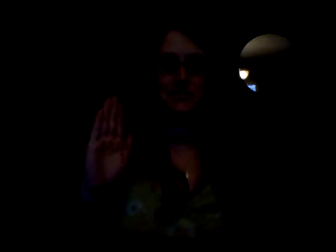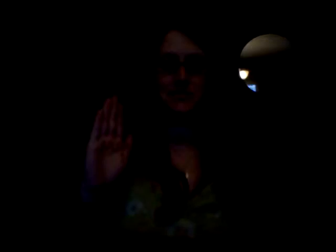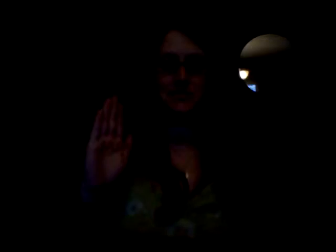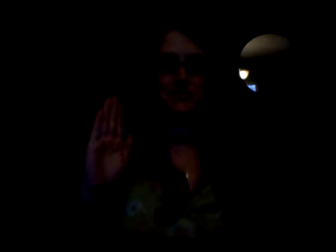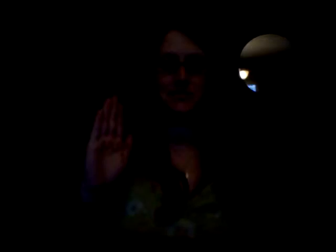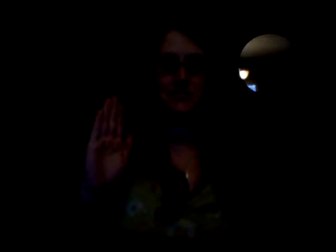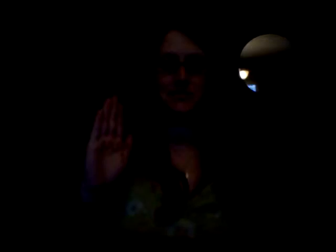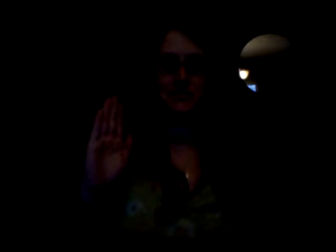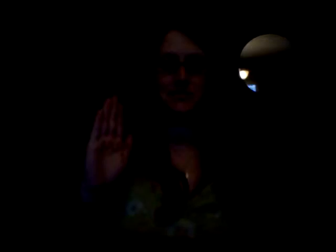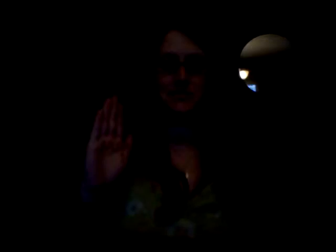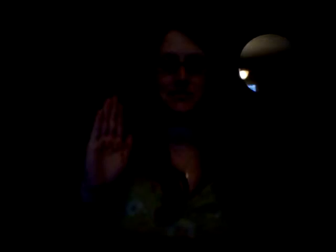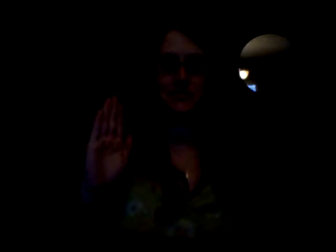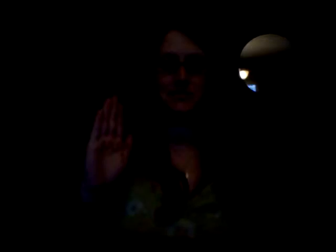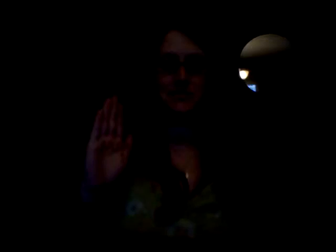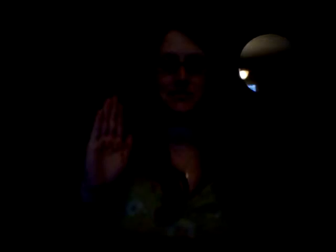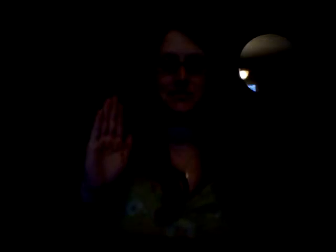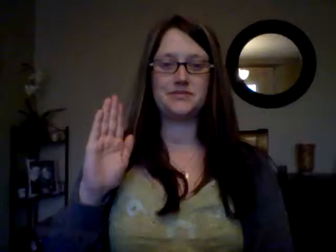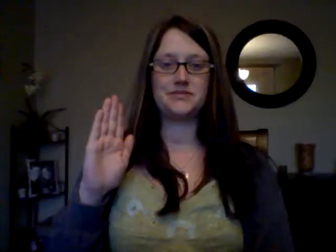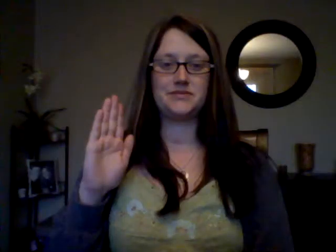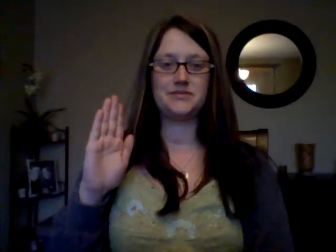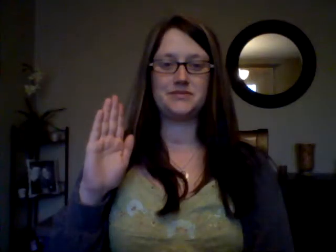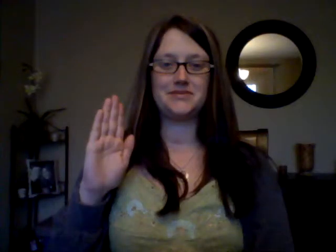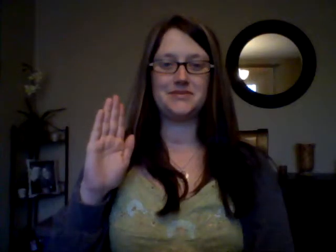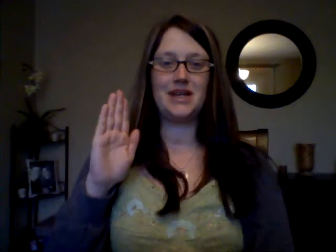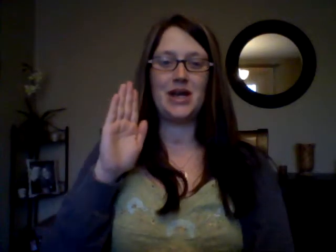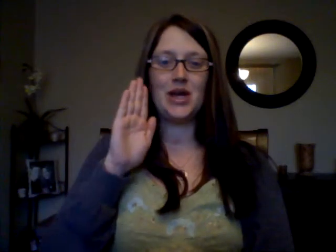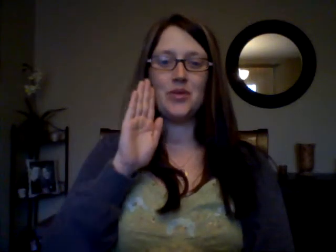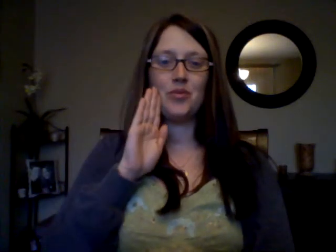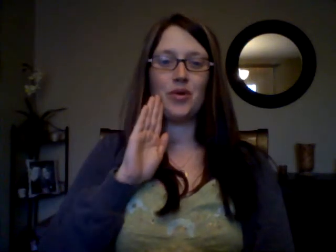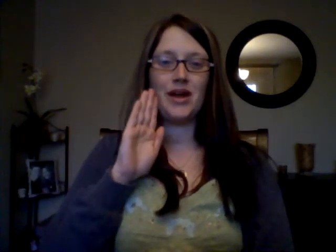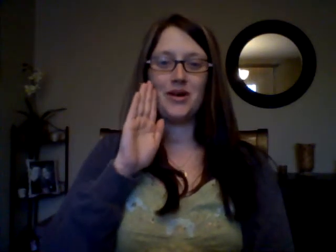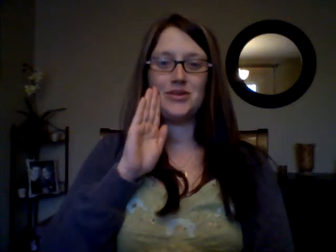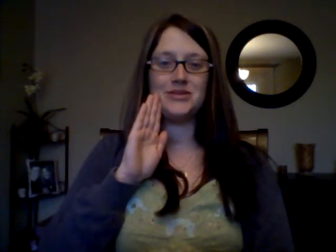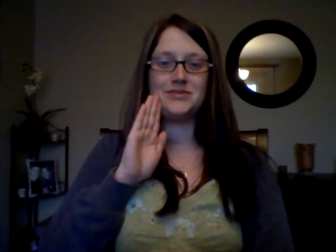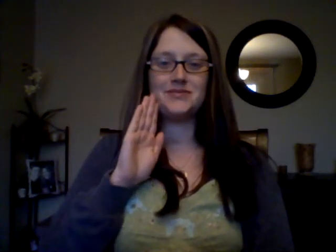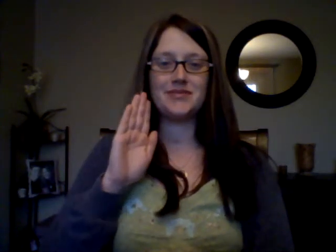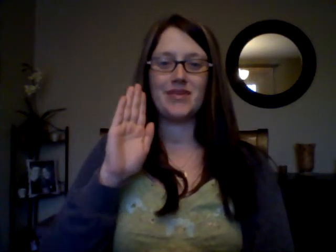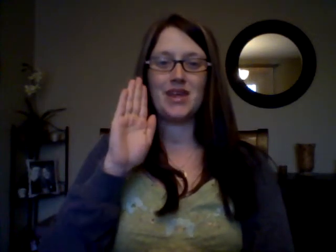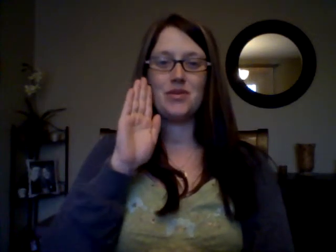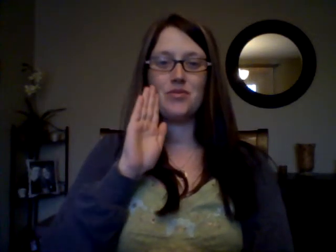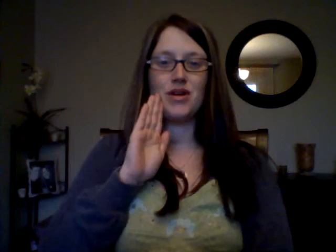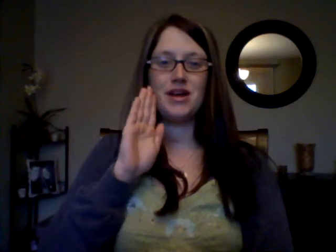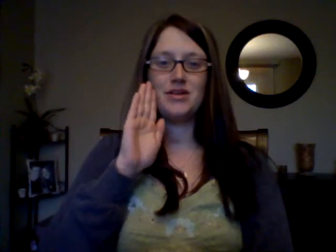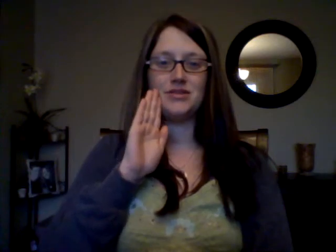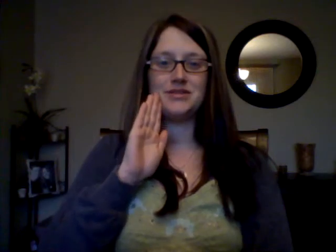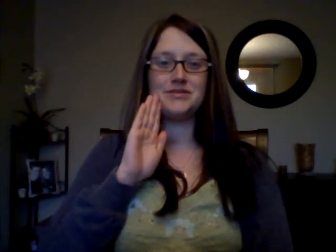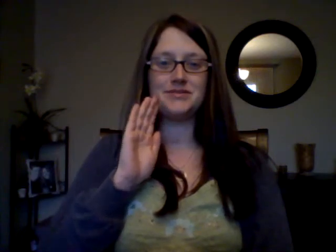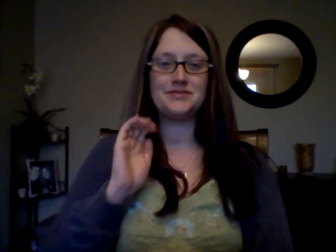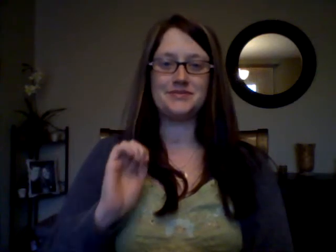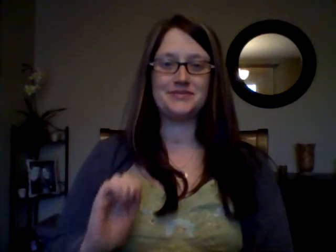Brown